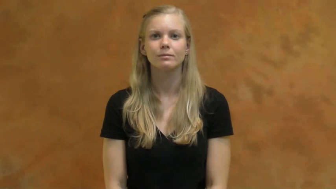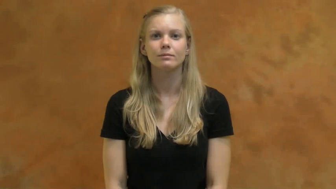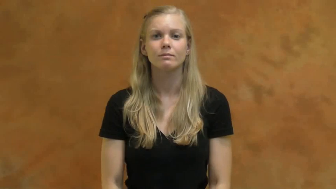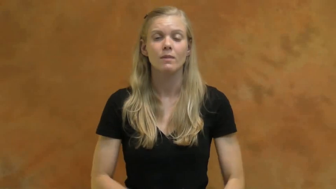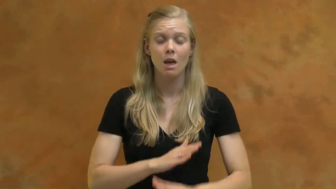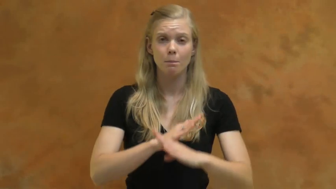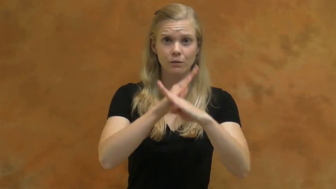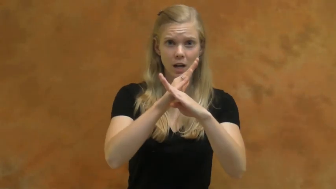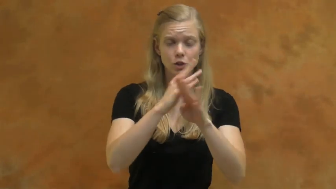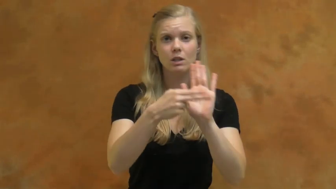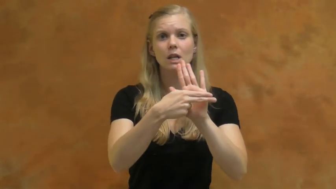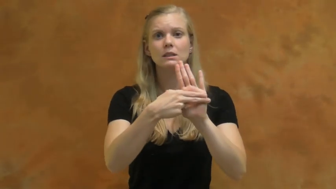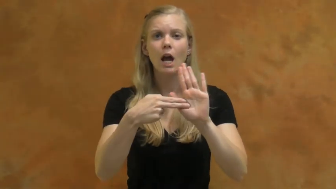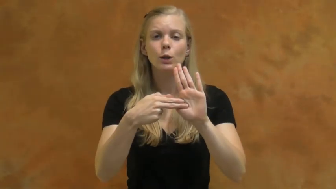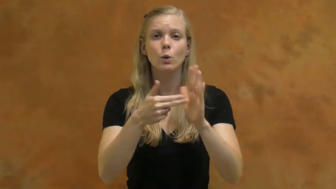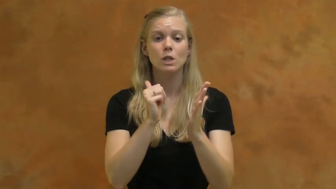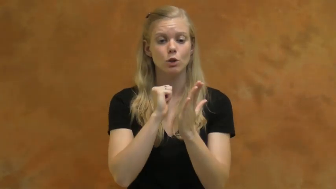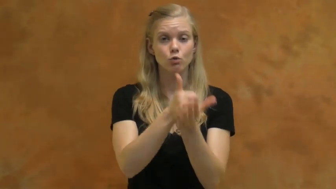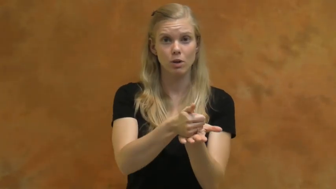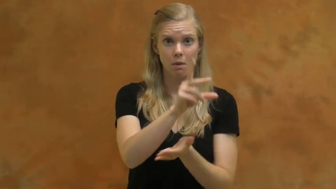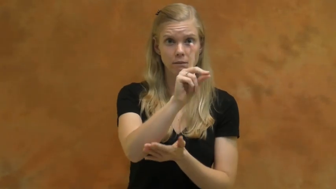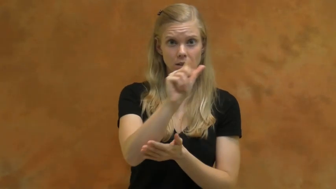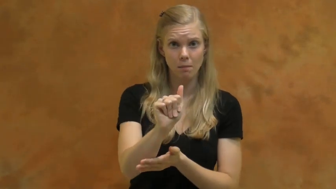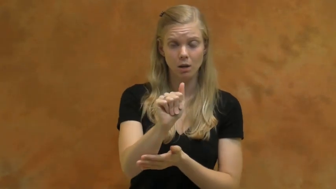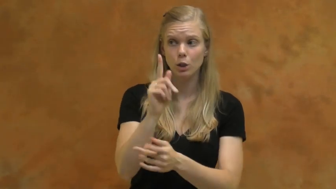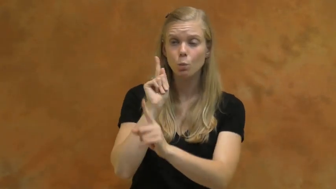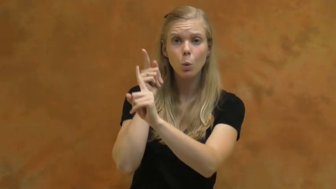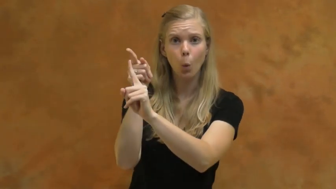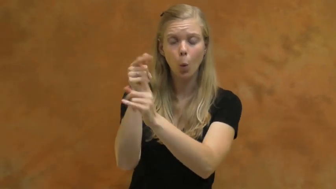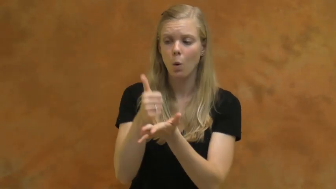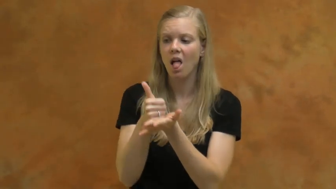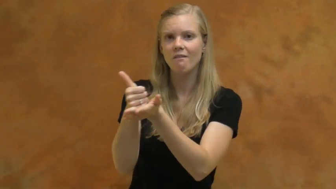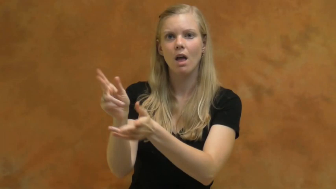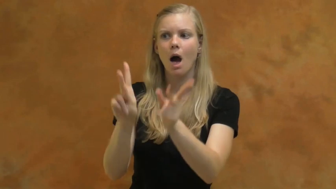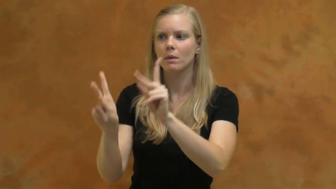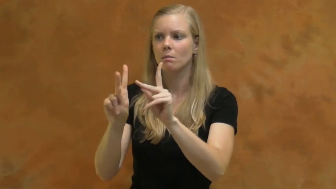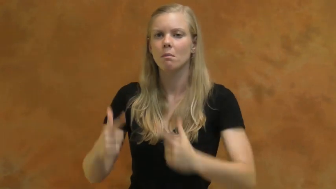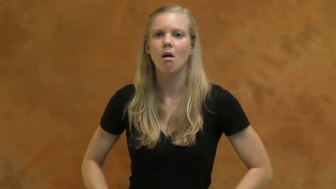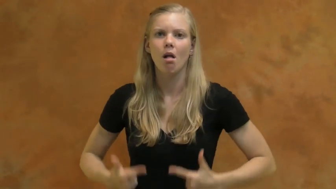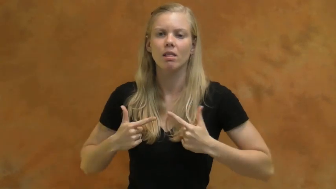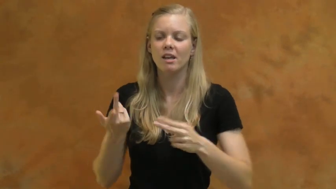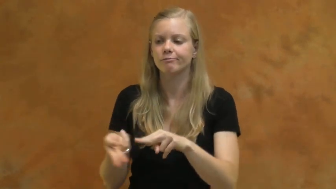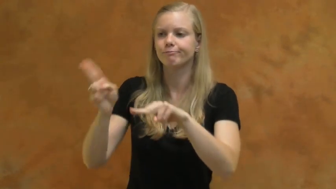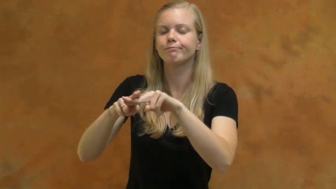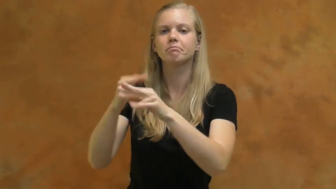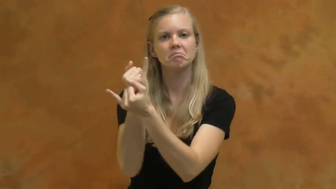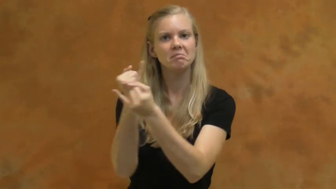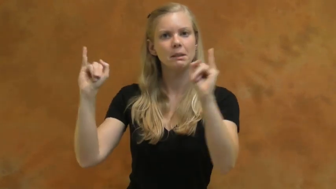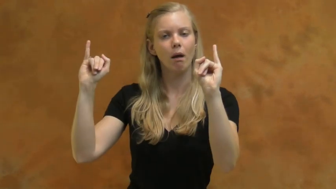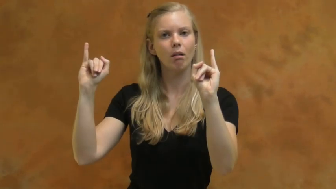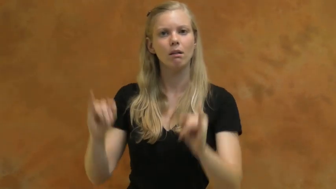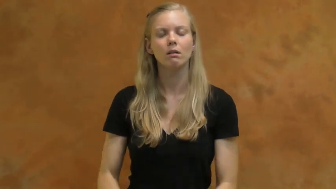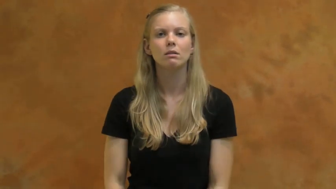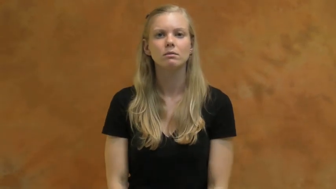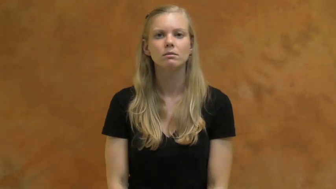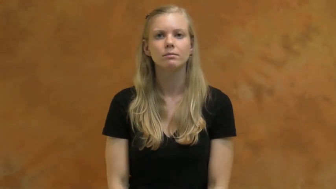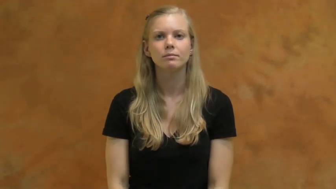medical rehabilitation